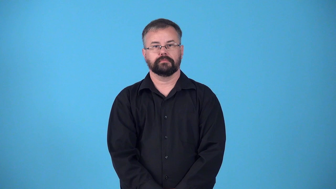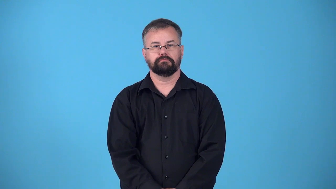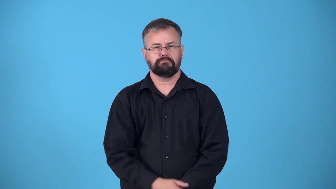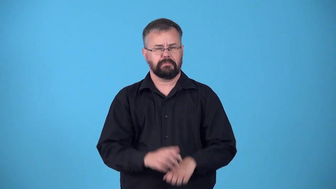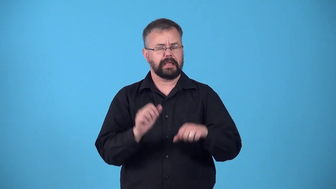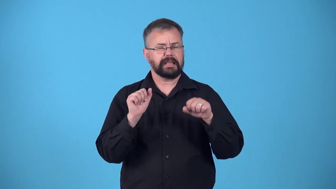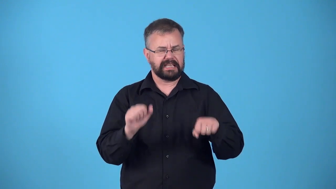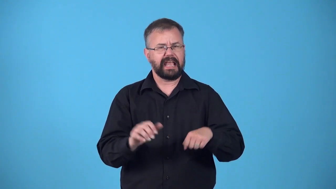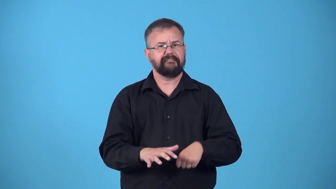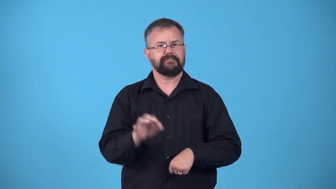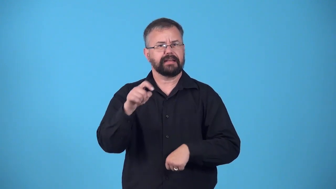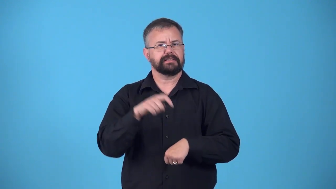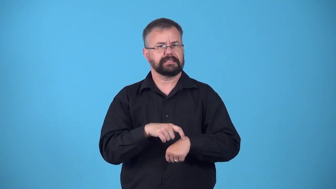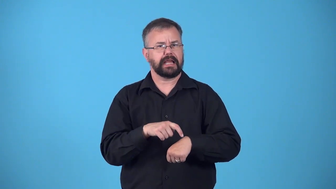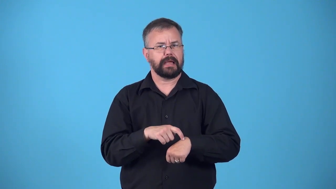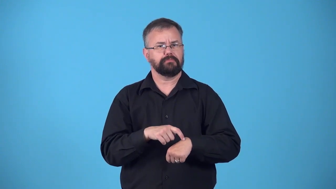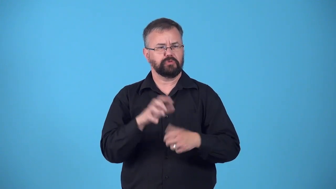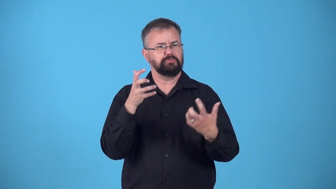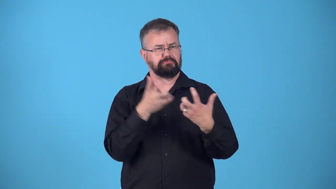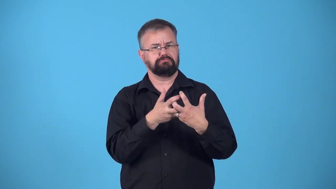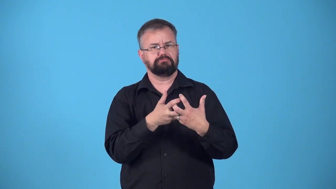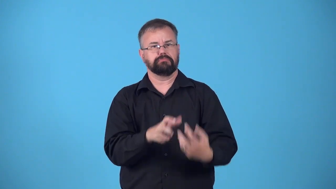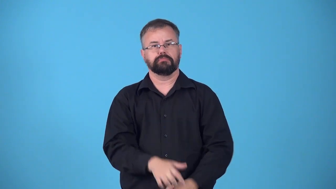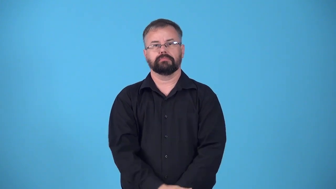fit in